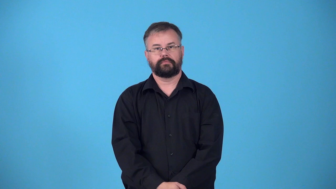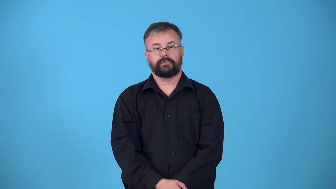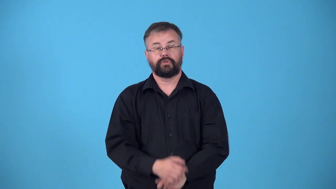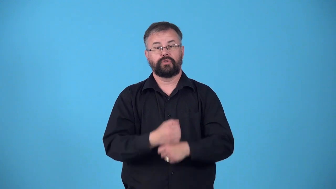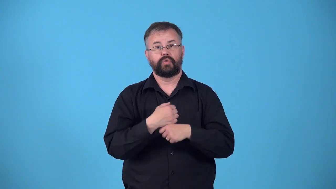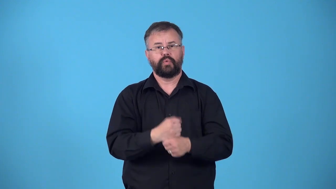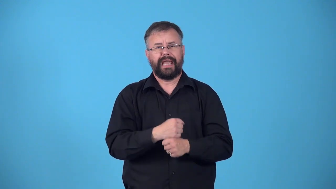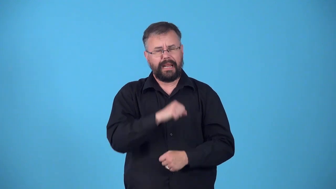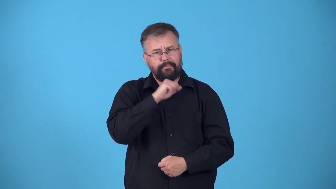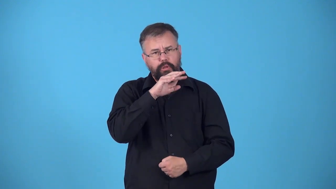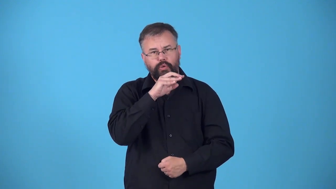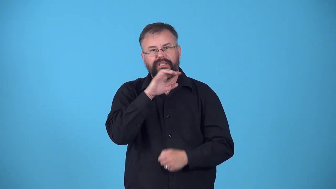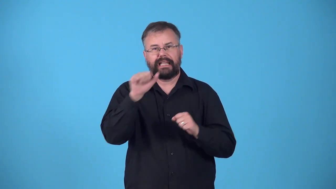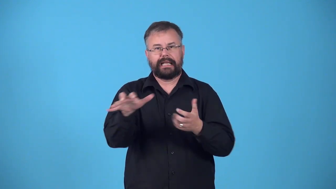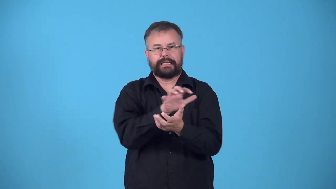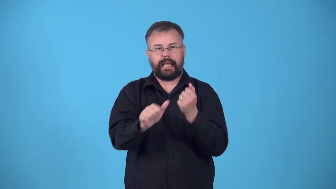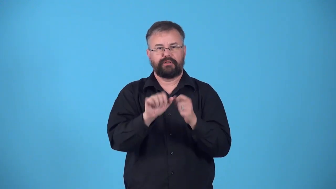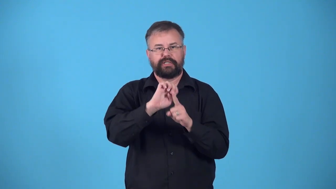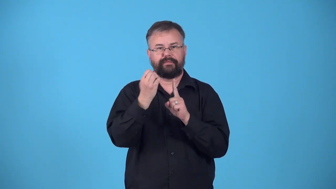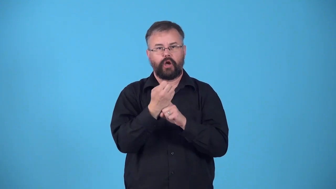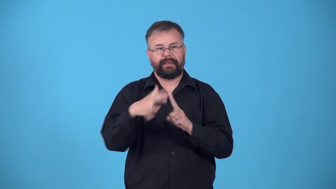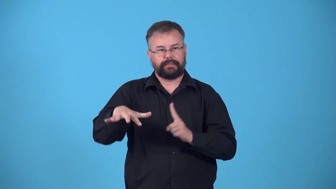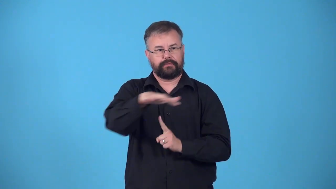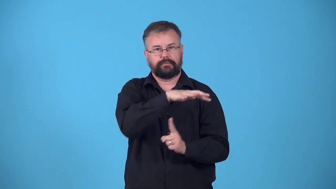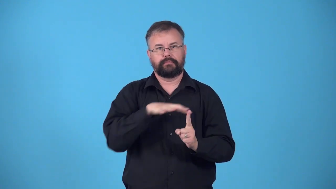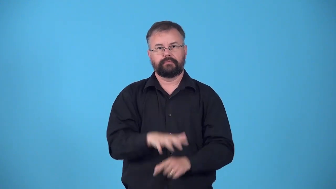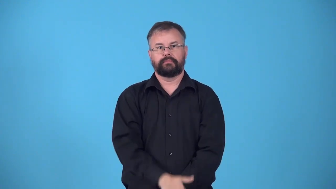poison,pollute-pollution